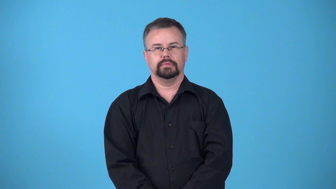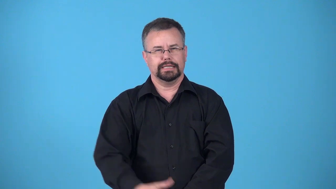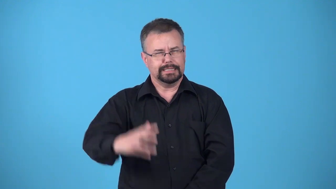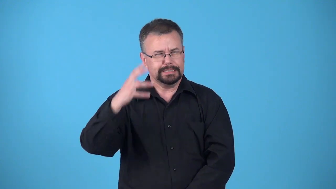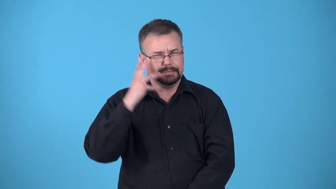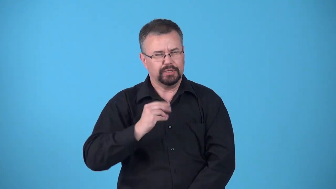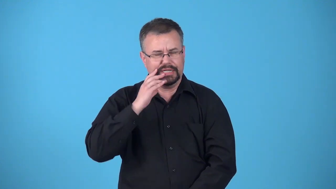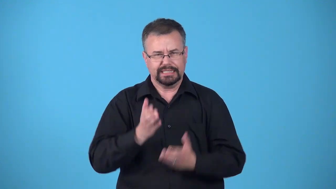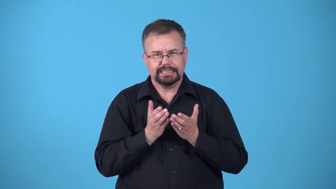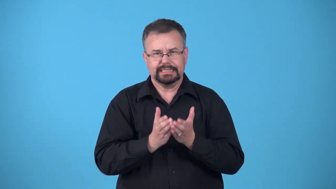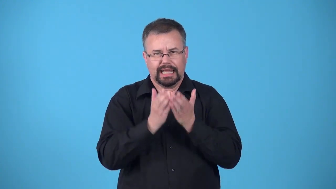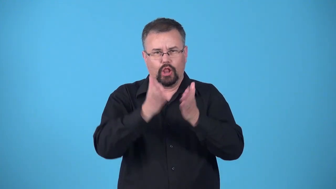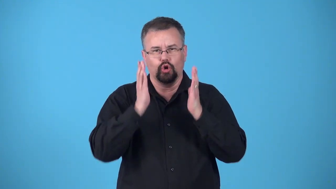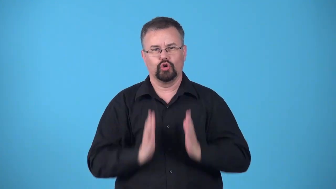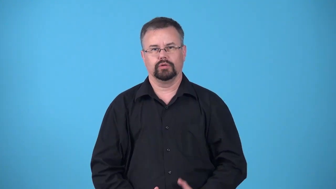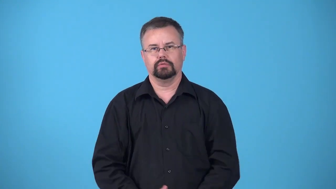salty dog